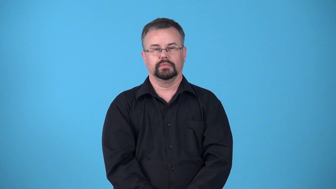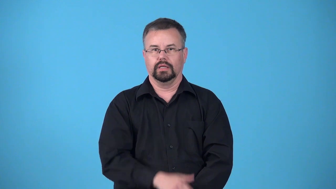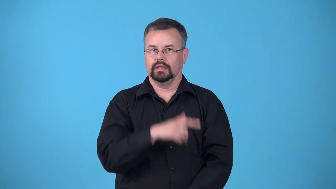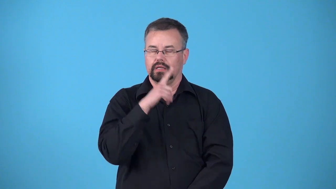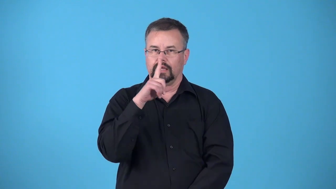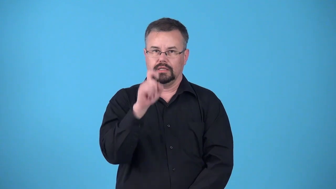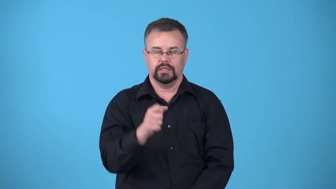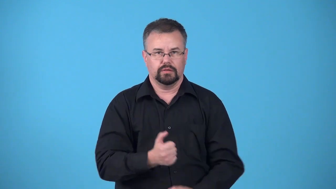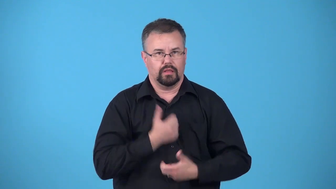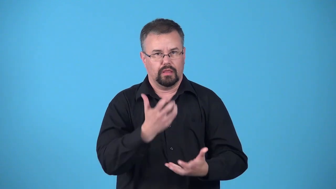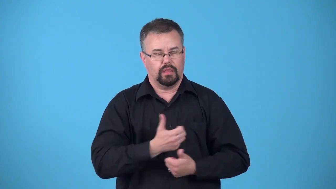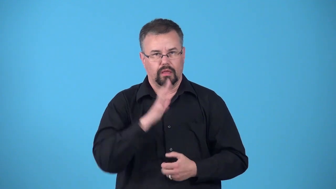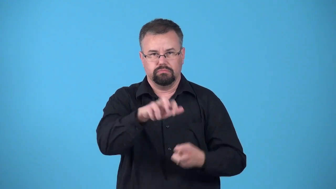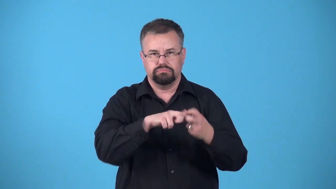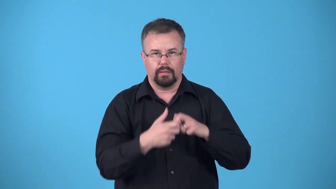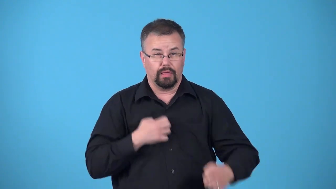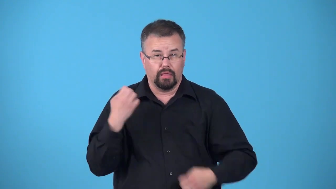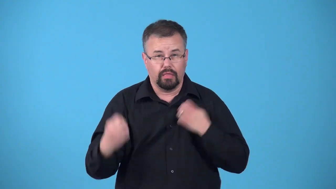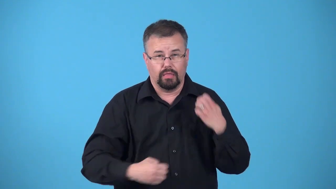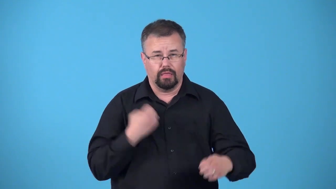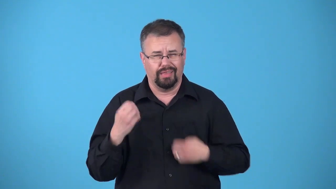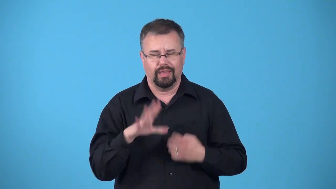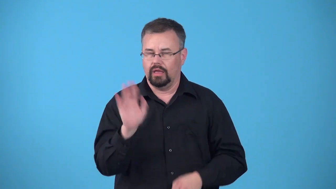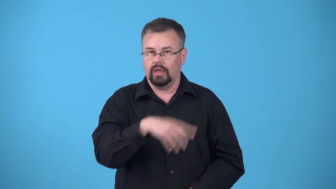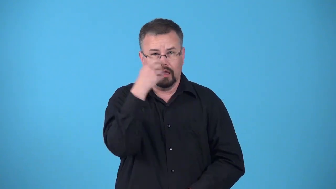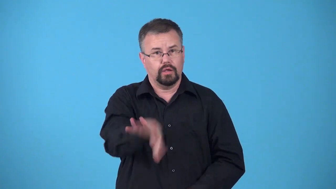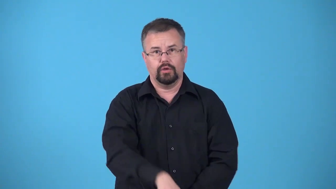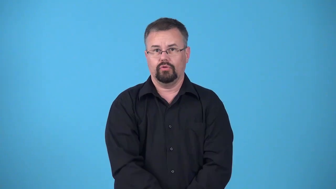save the drama for your mama